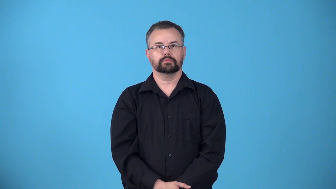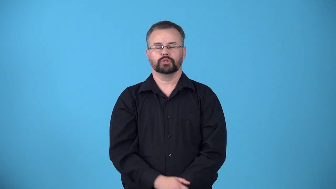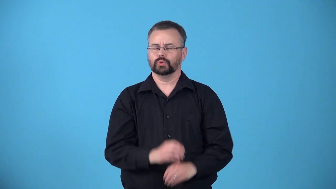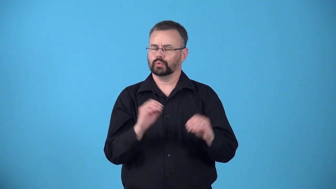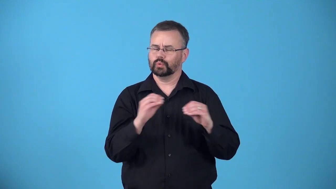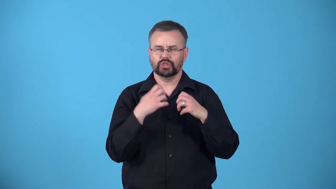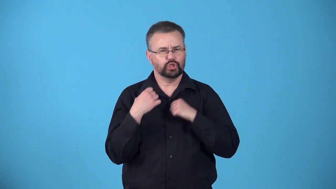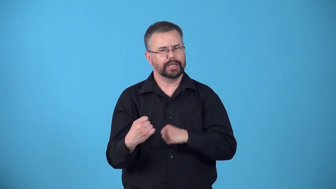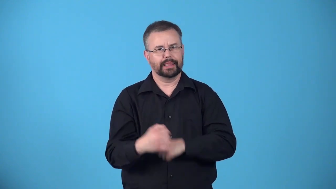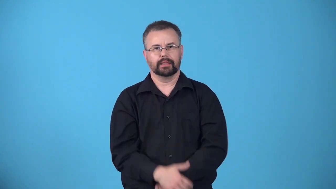strengthless